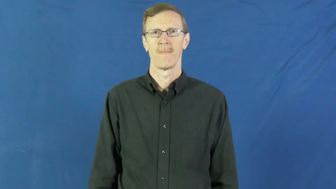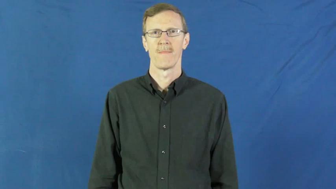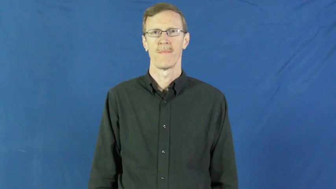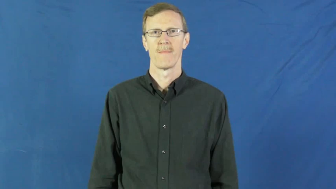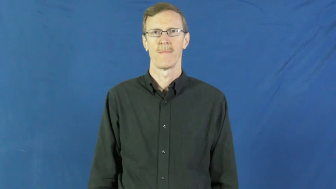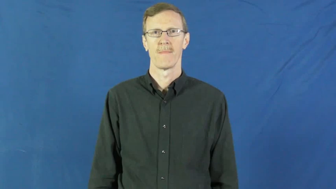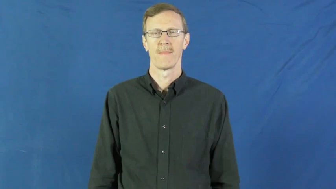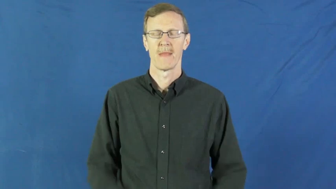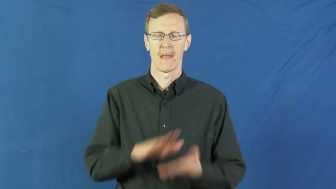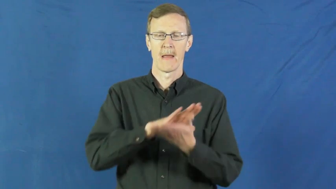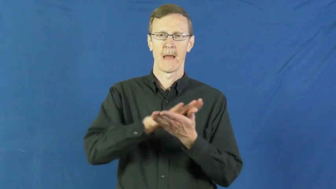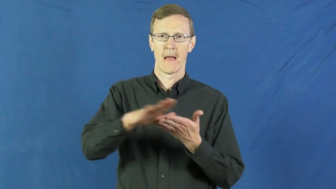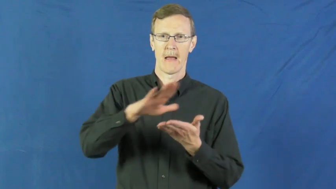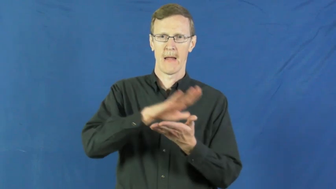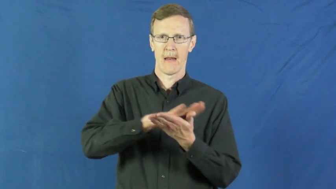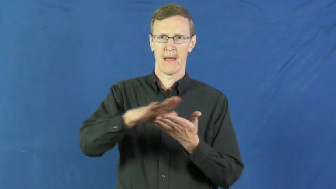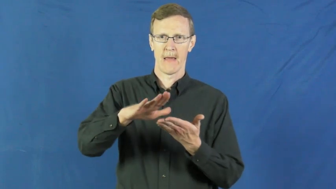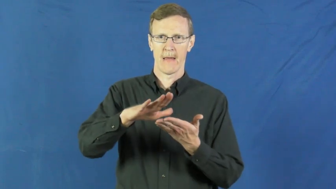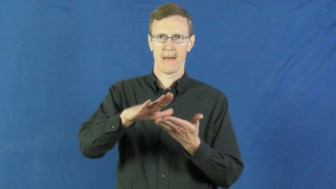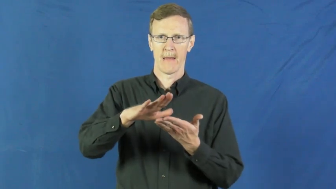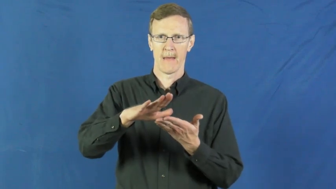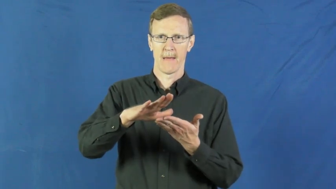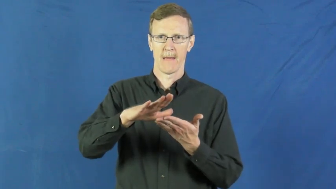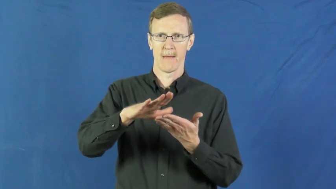cleanse,clean up,brush off